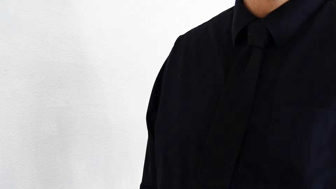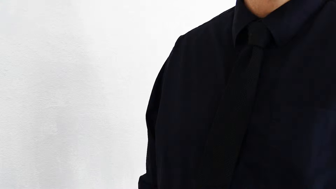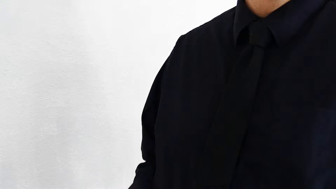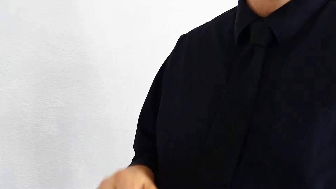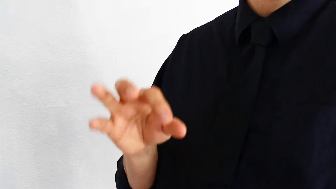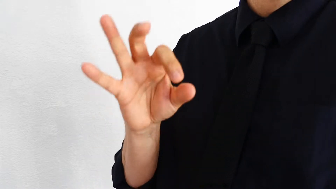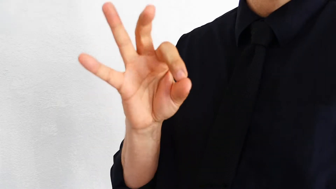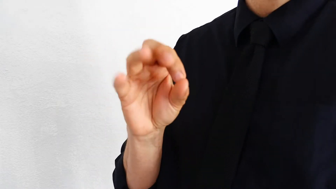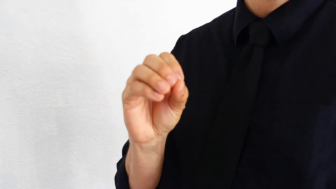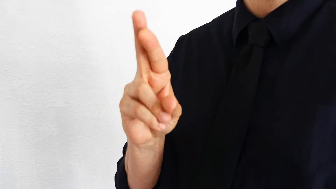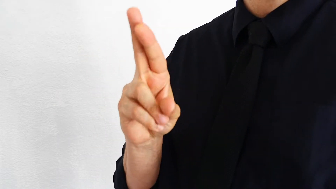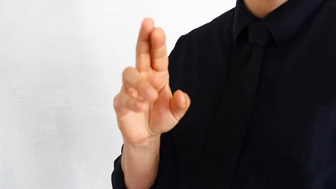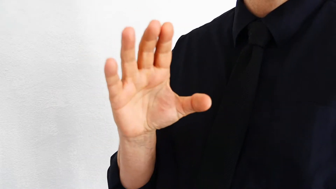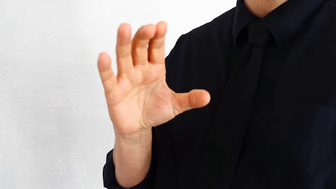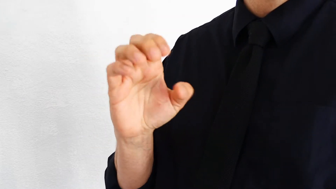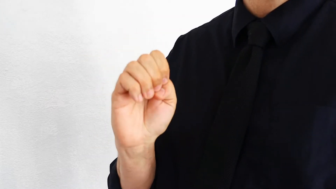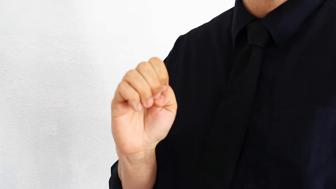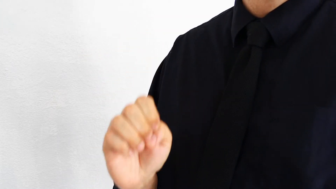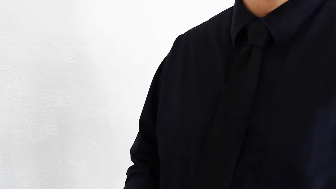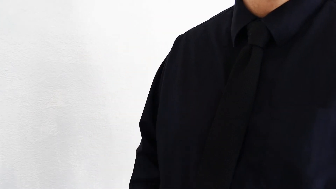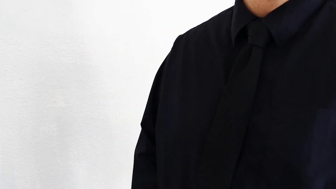F-O-R-C-E